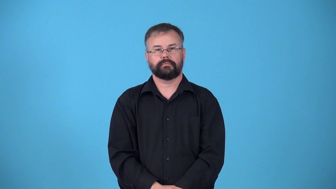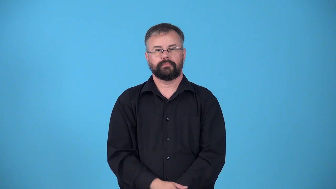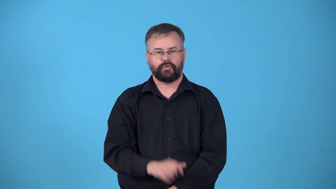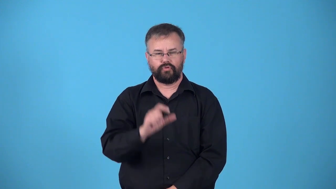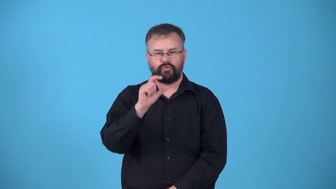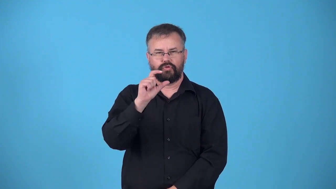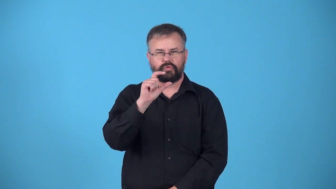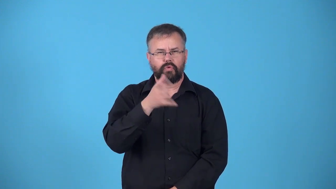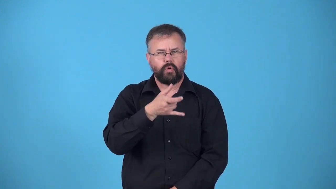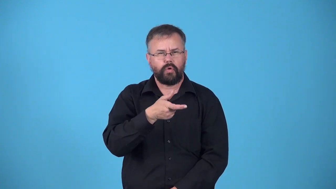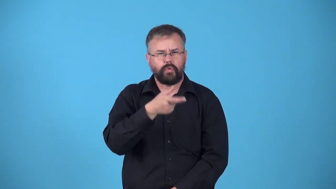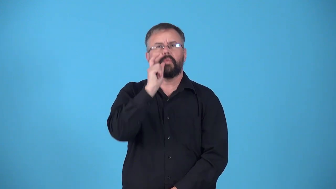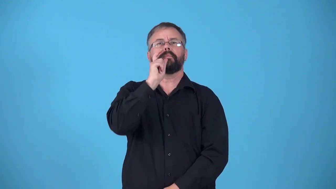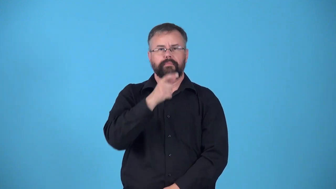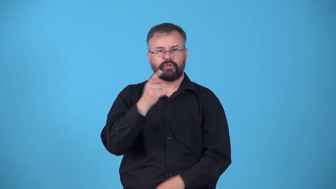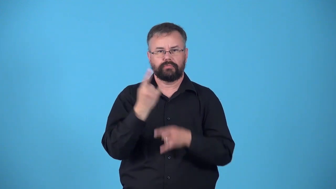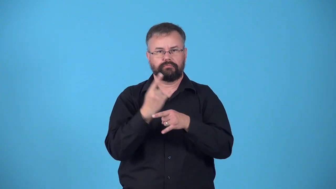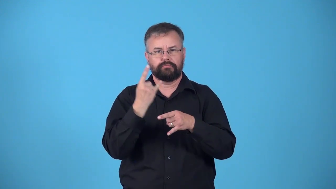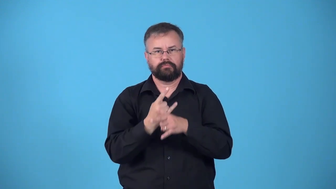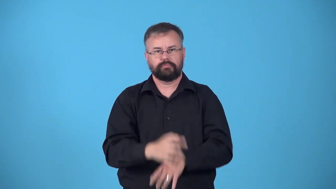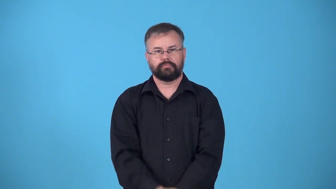nip